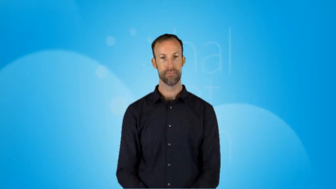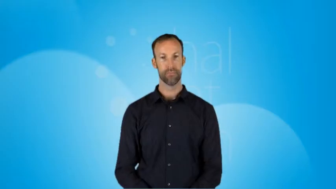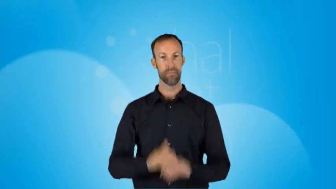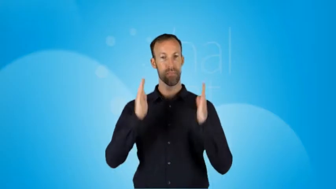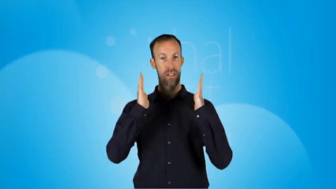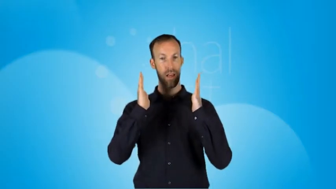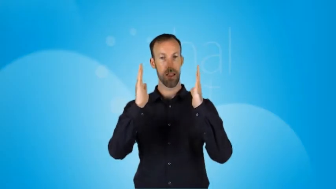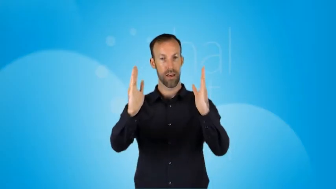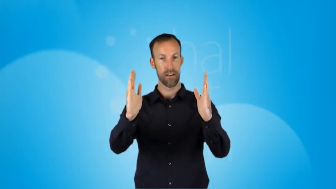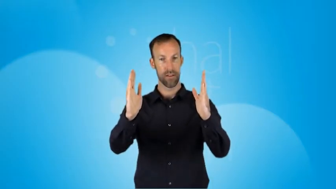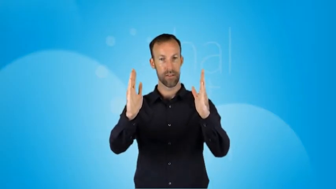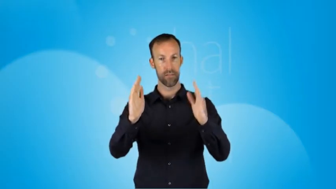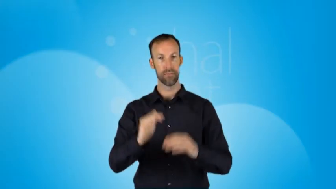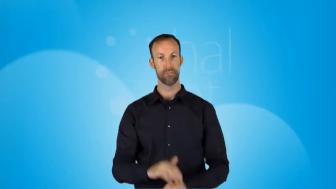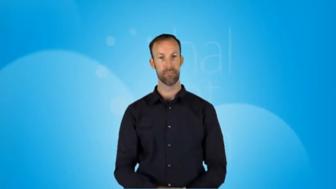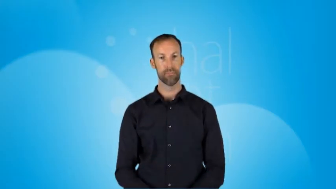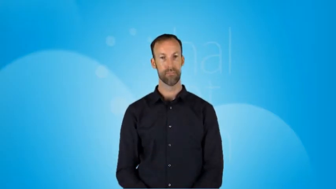alley